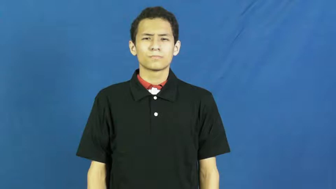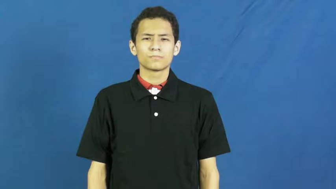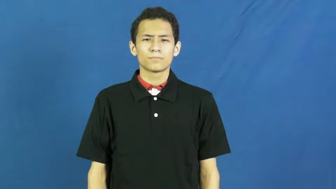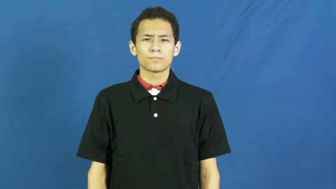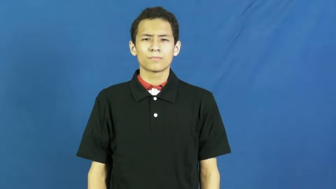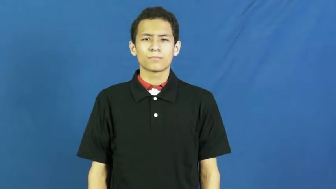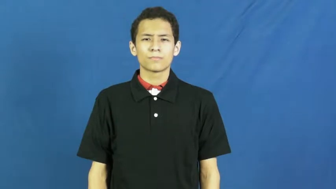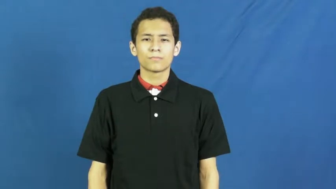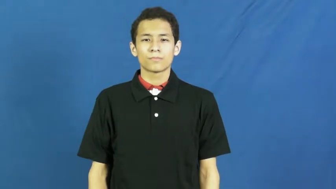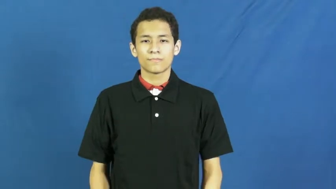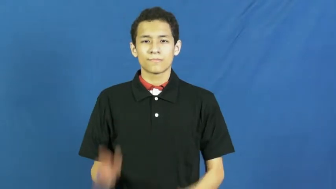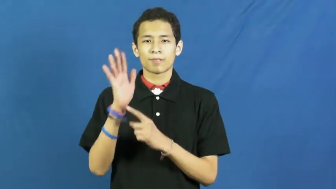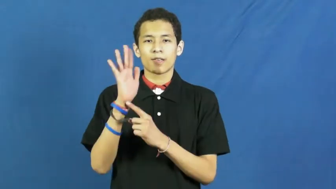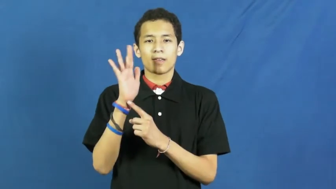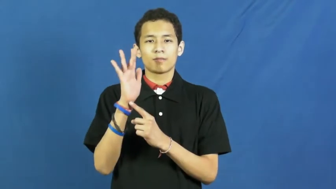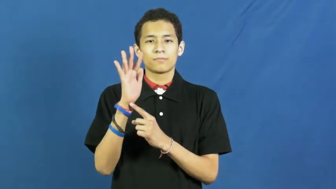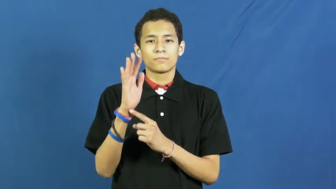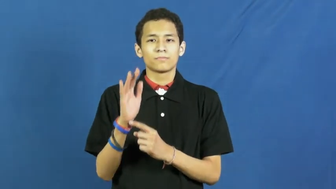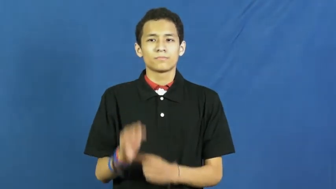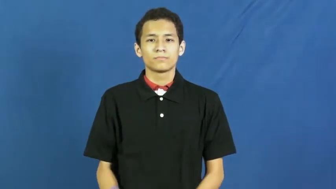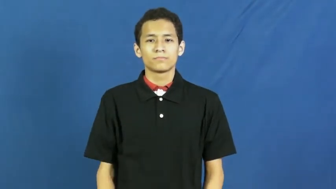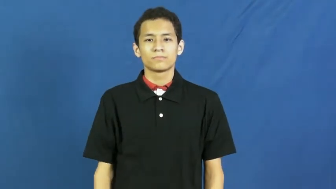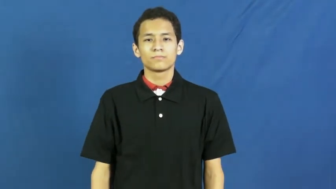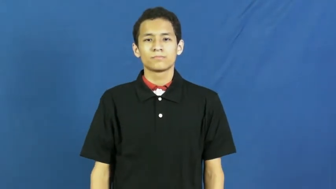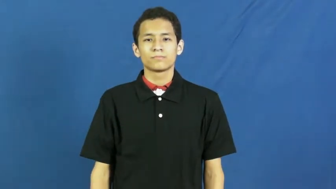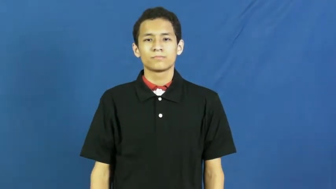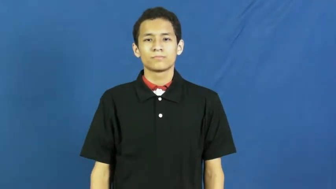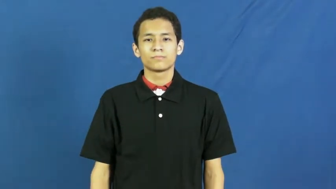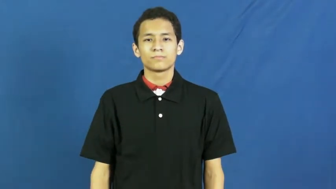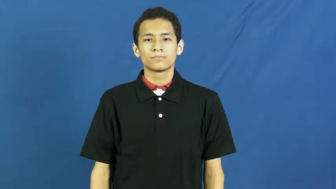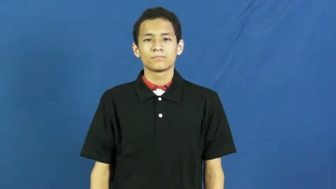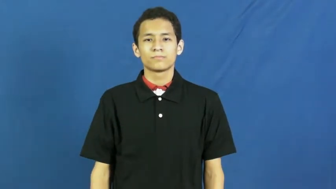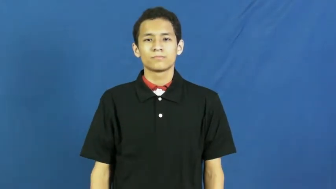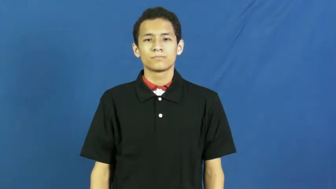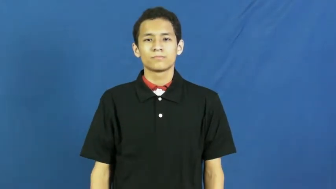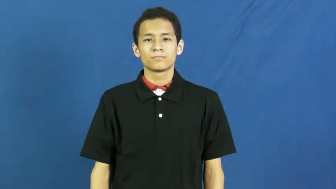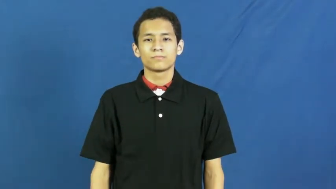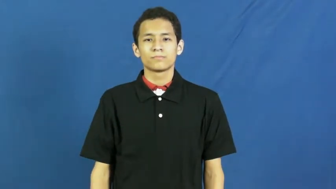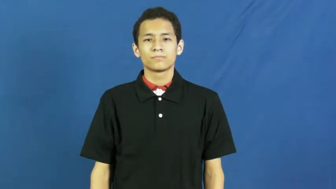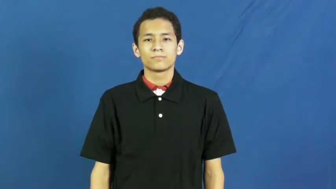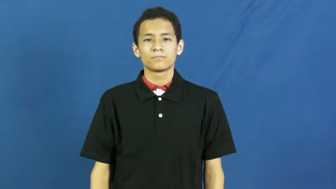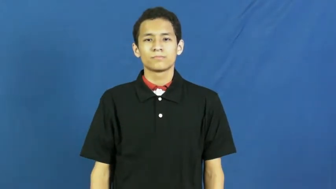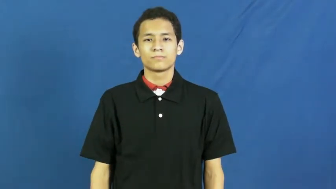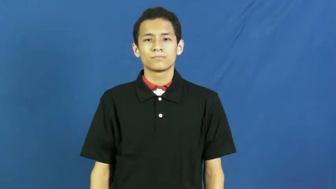candle